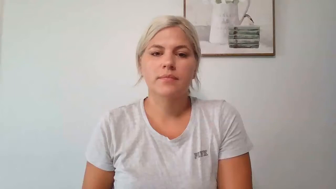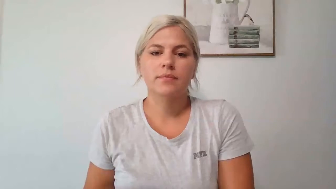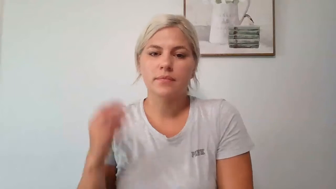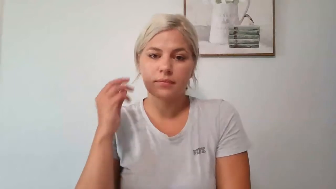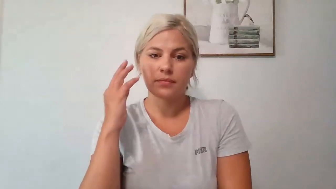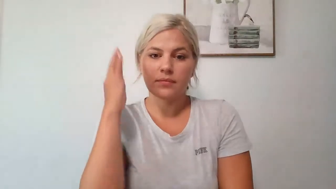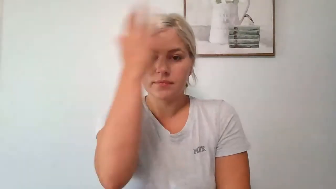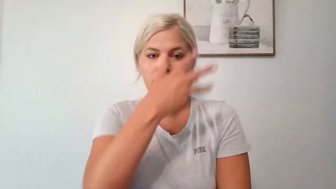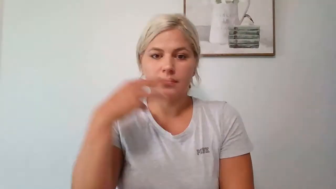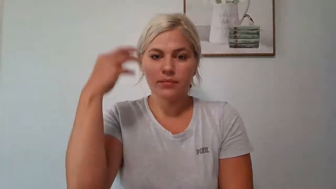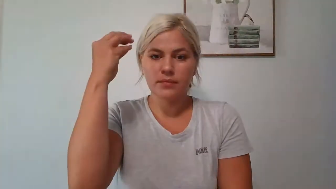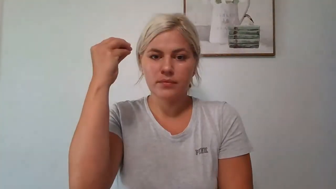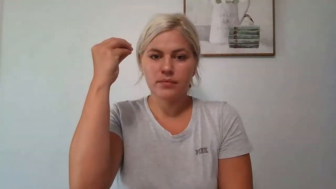BEAUTIFUL